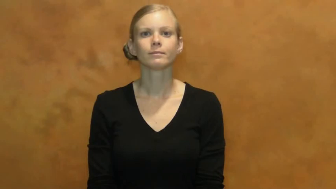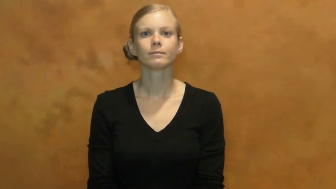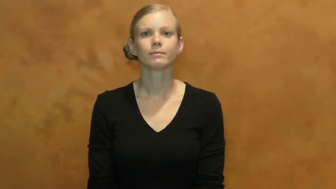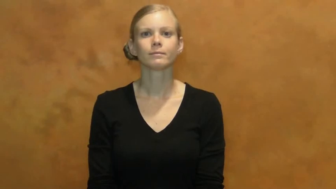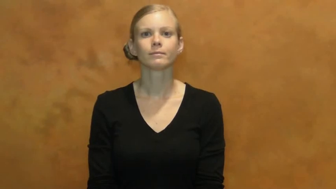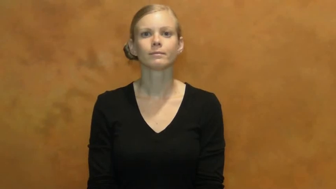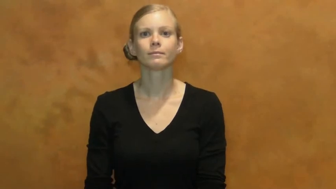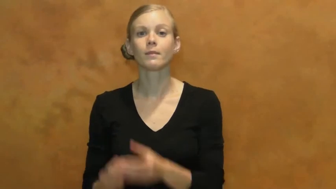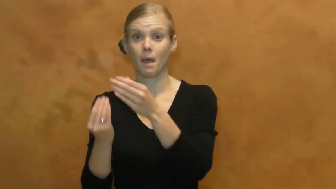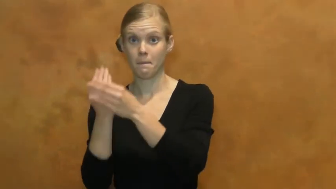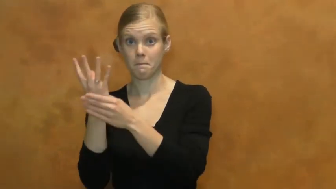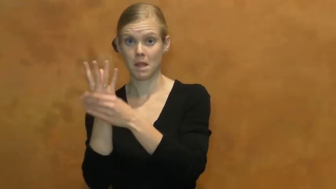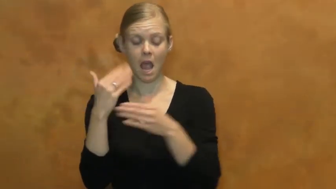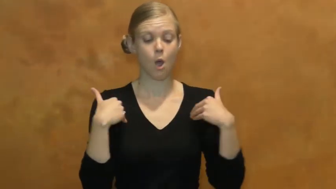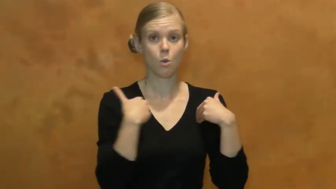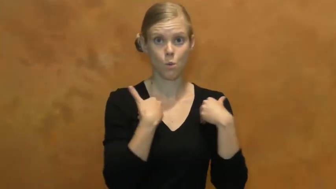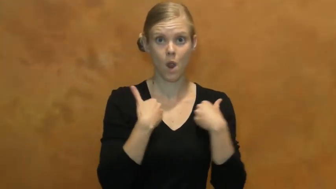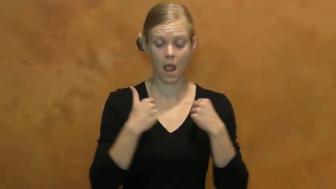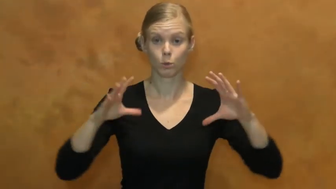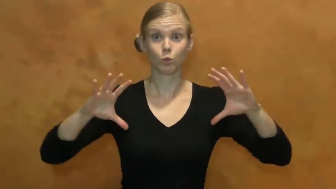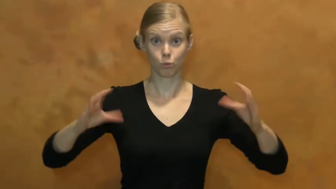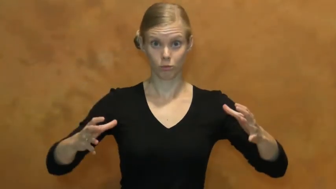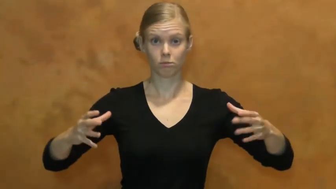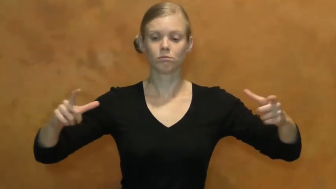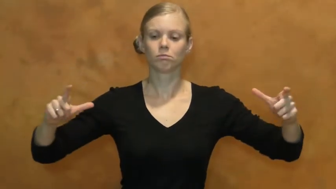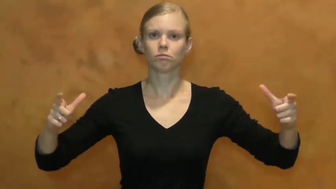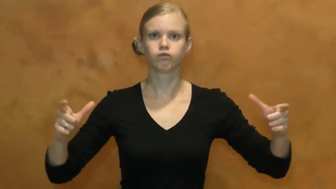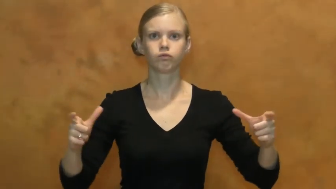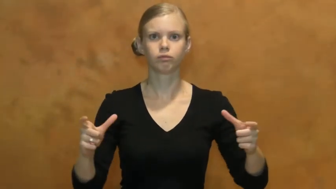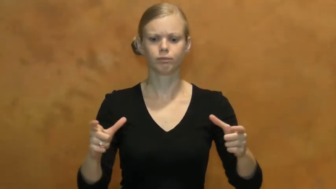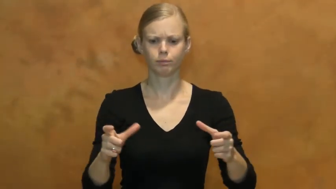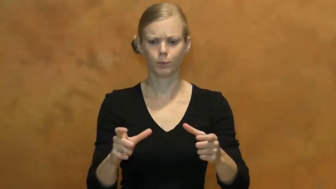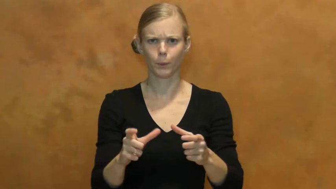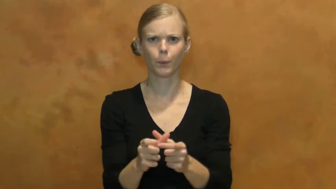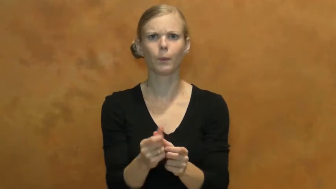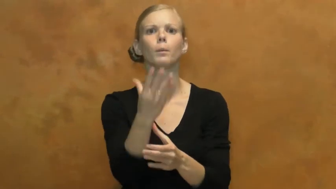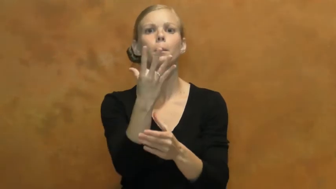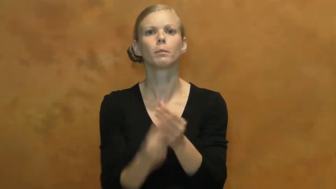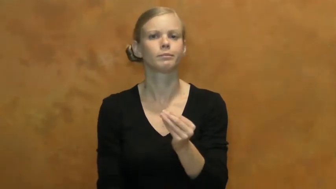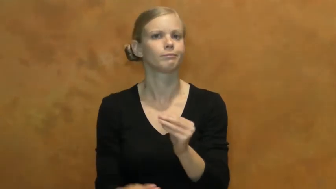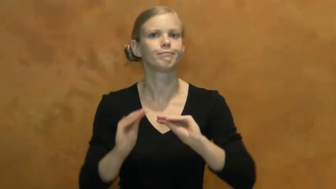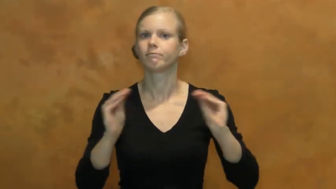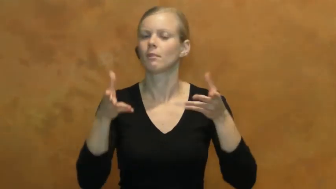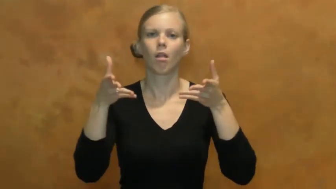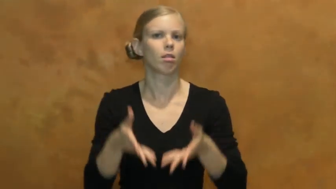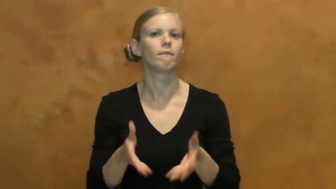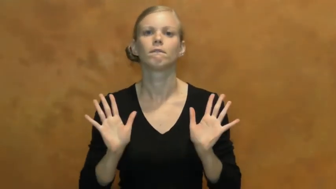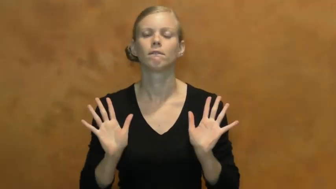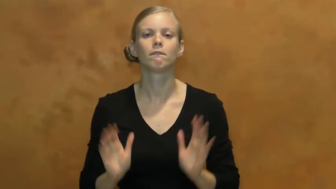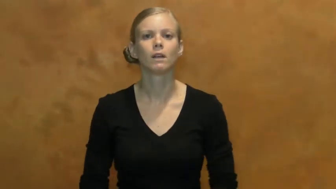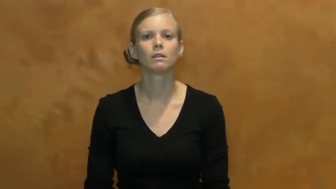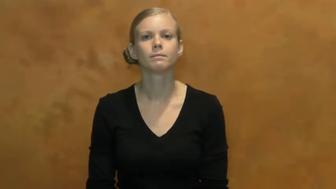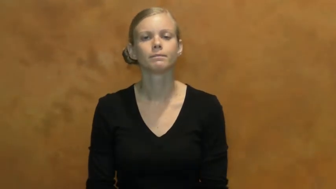extinction